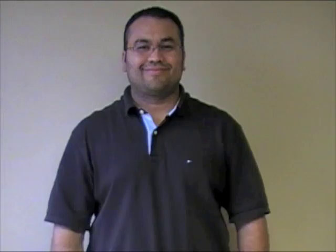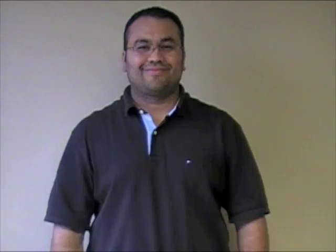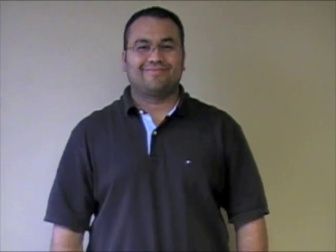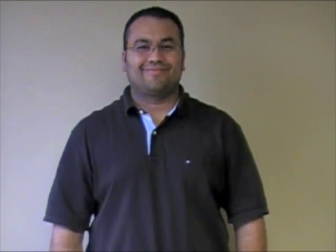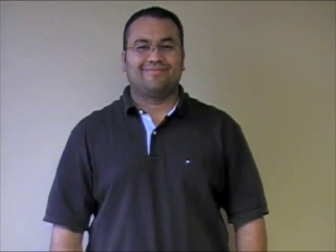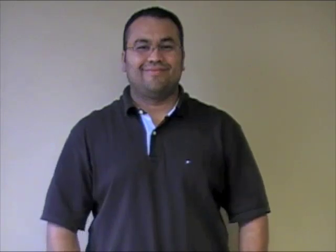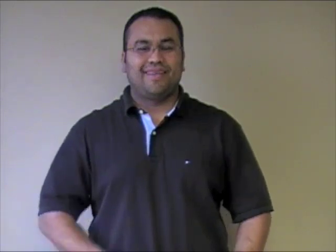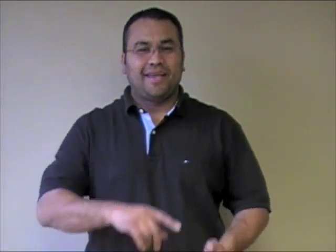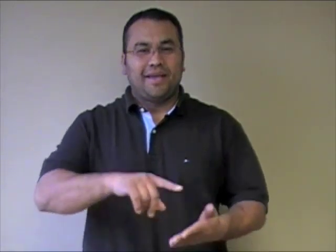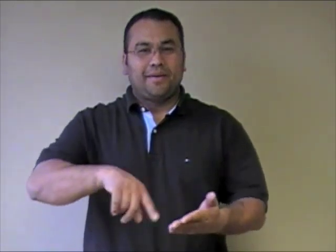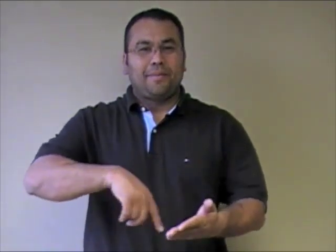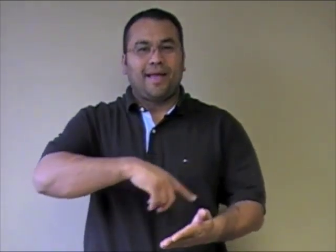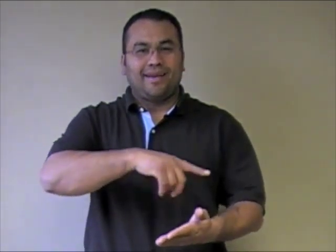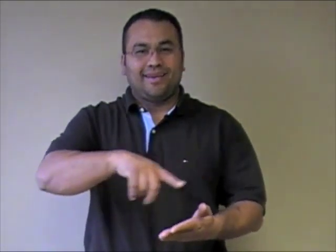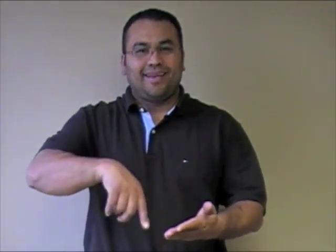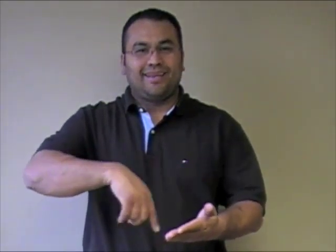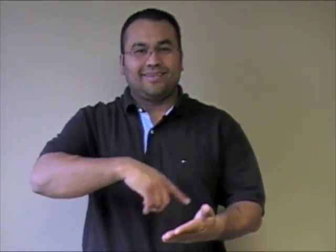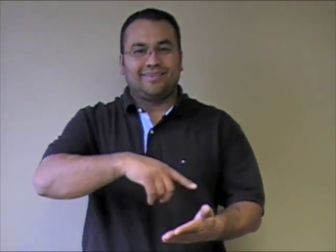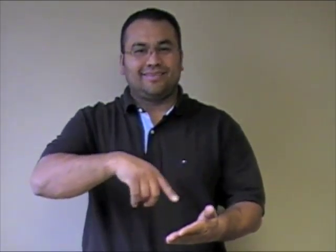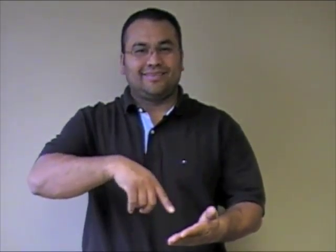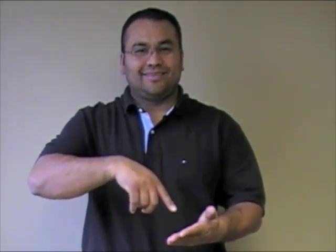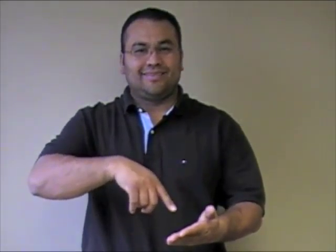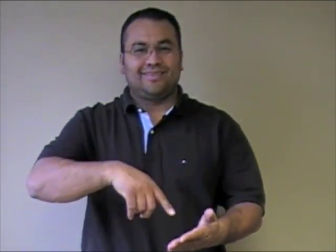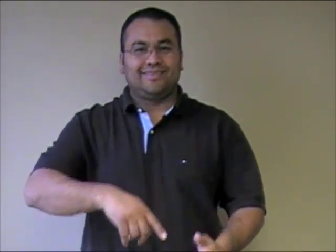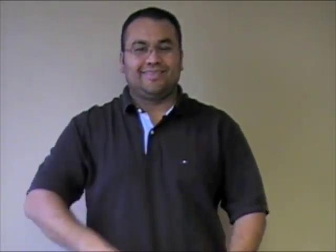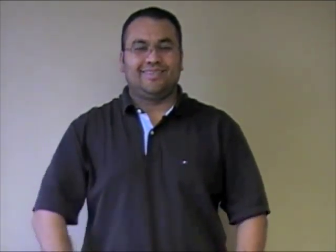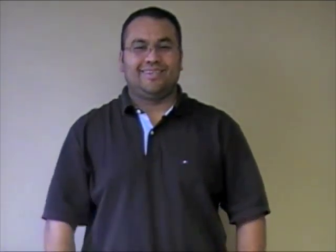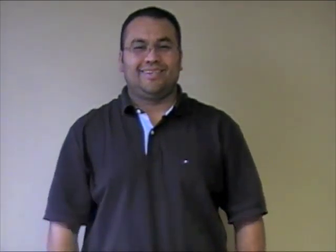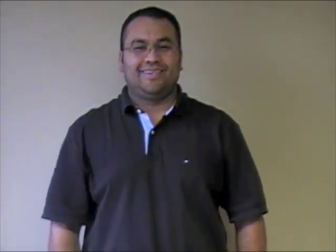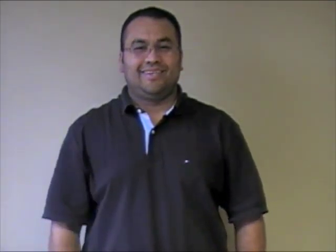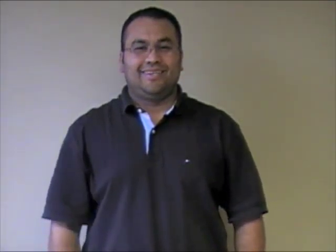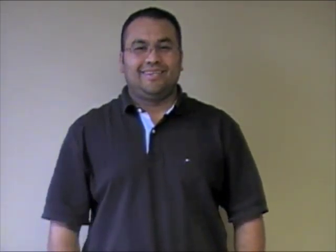Baghdad